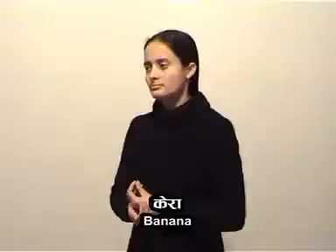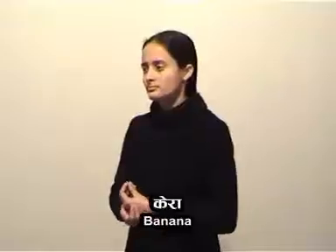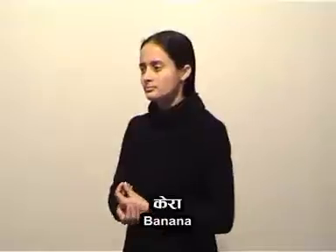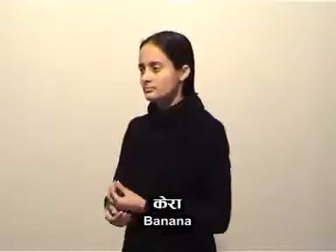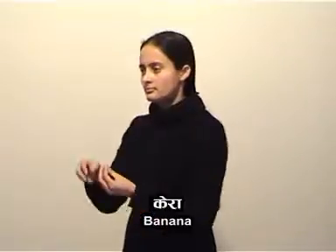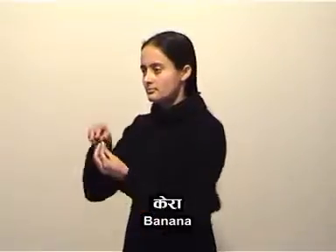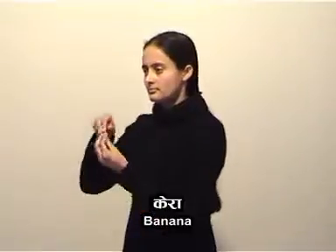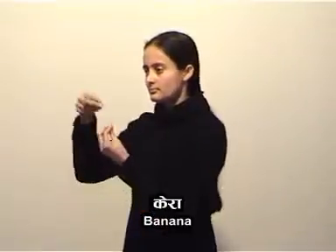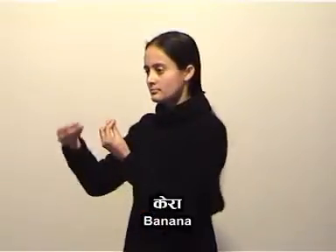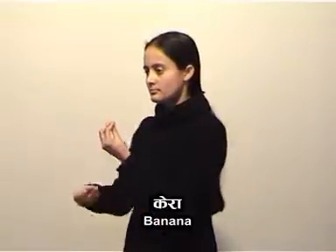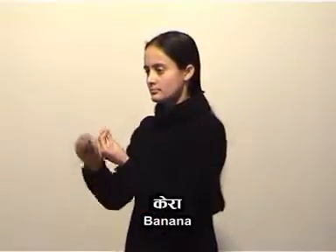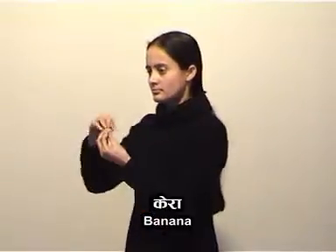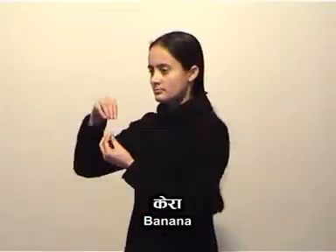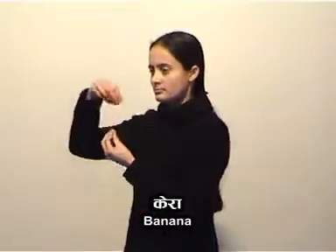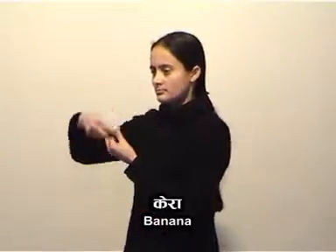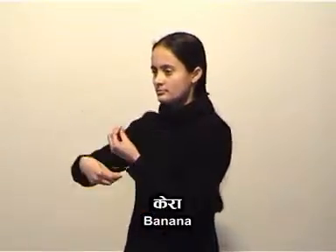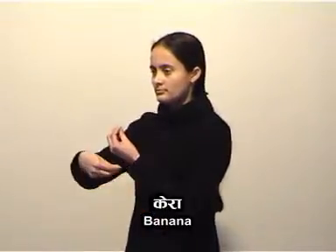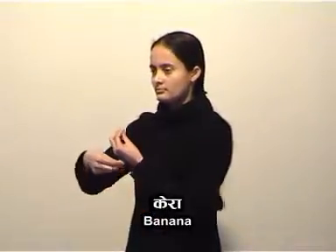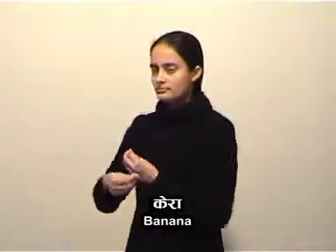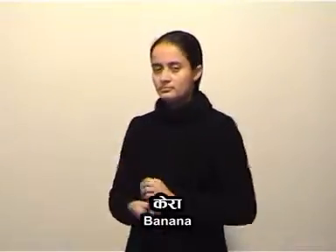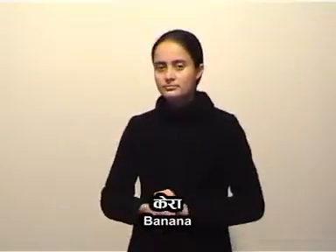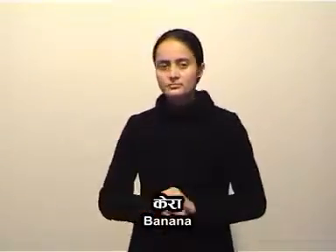banana